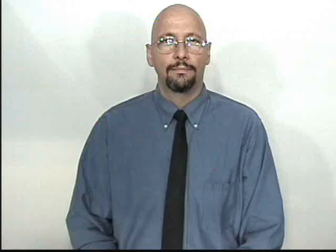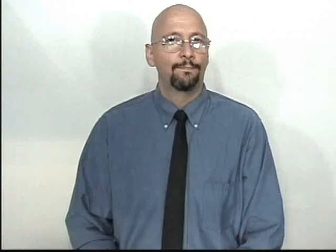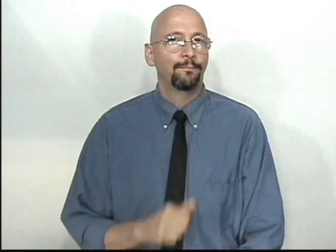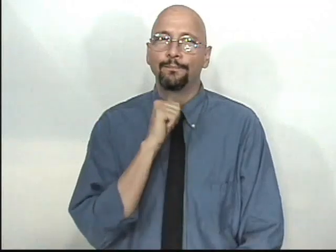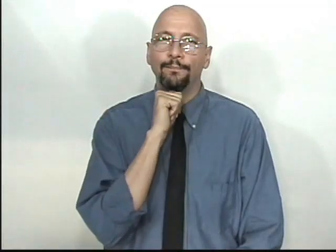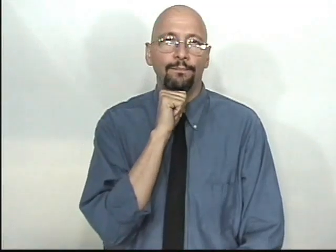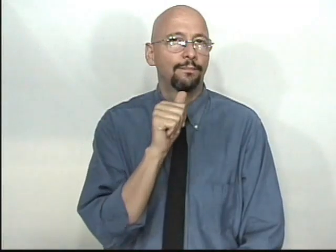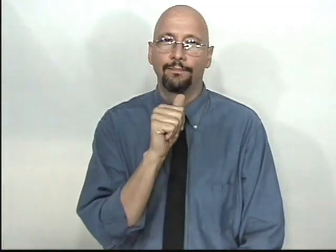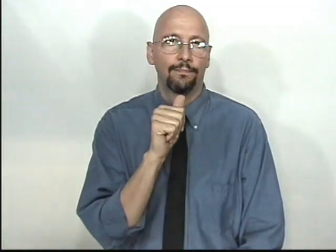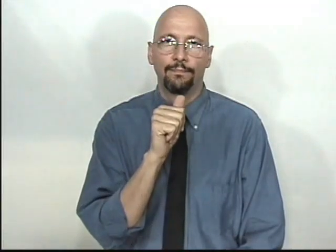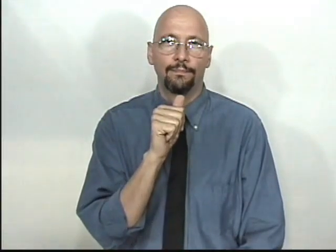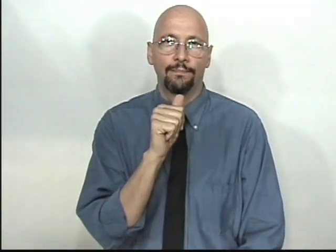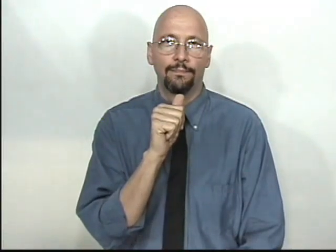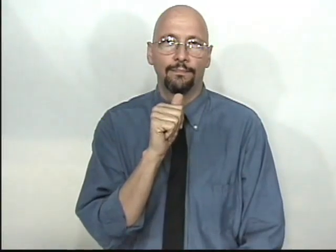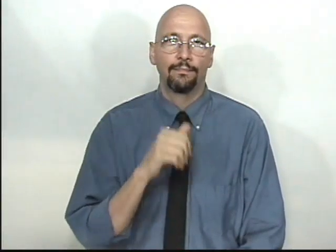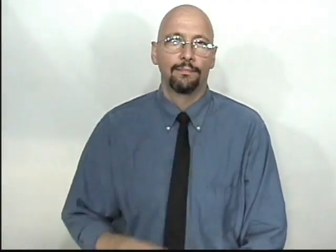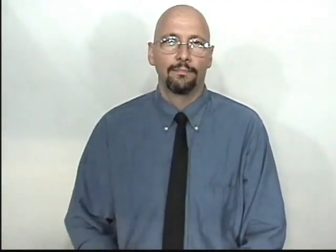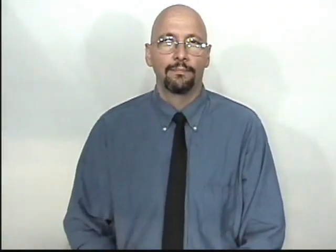NOT